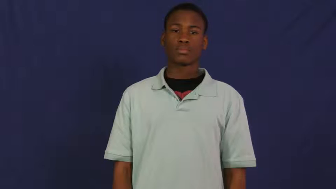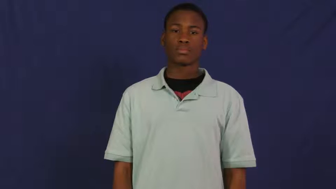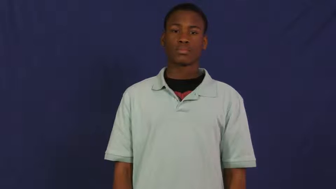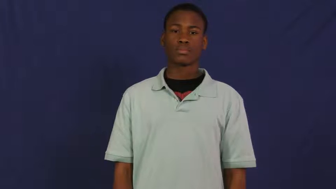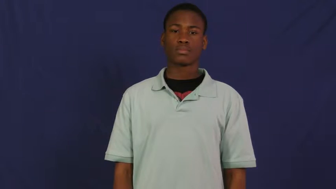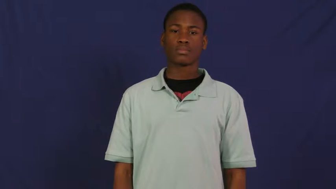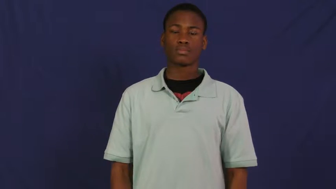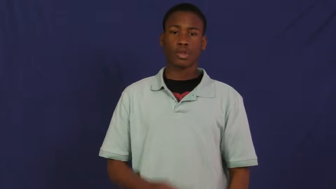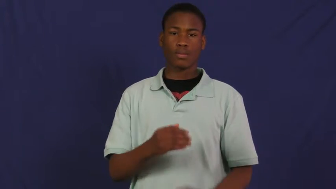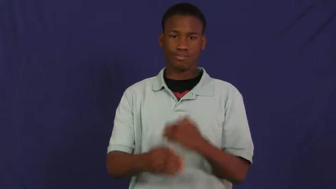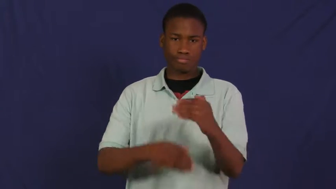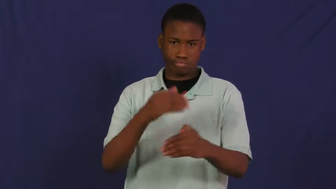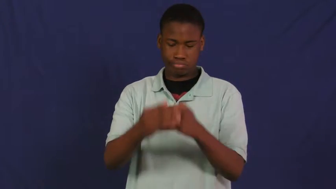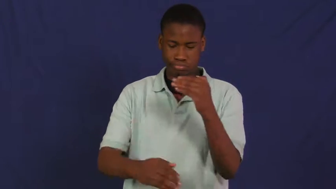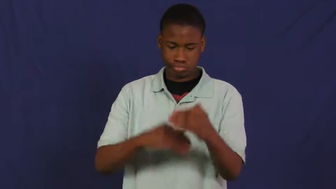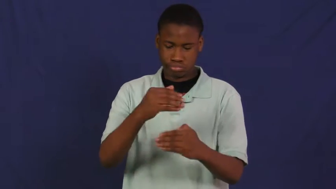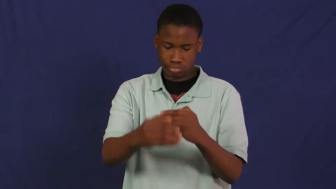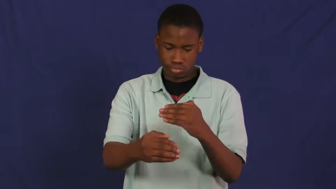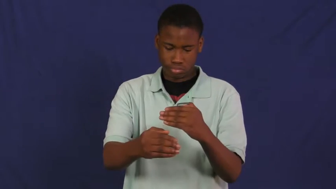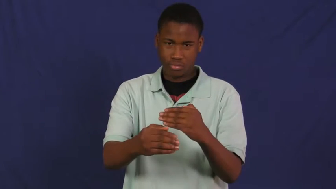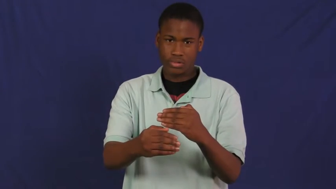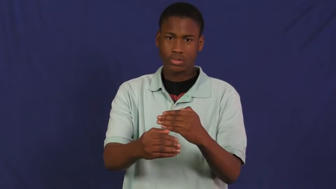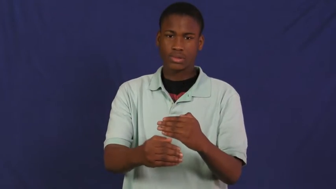play out,make out-progress